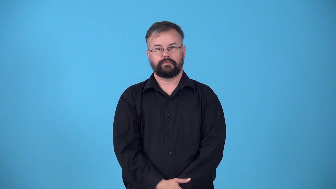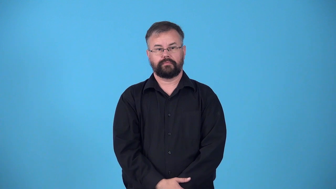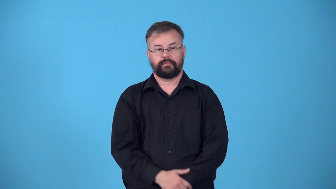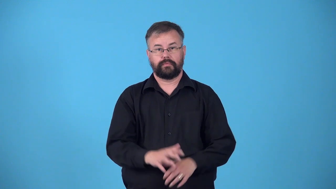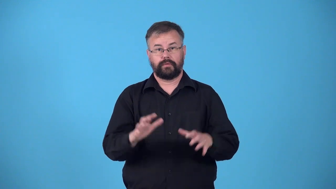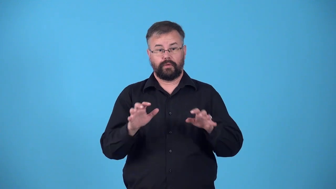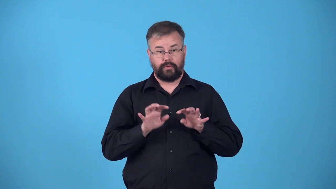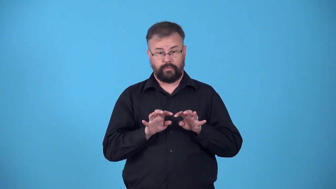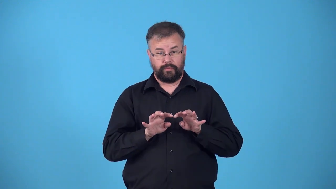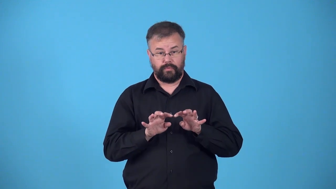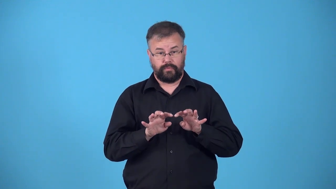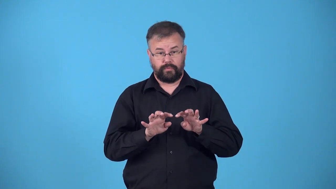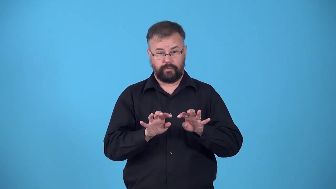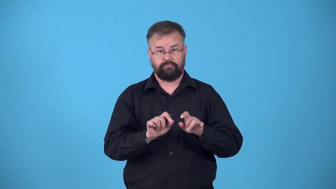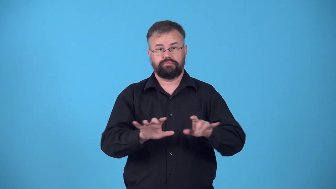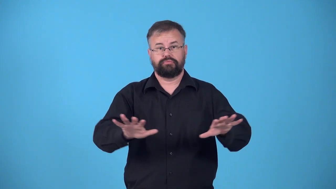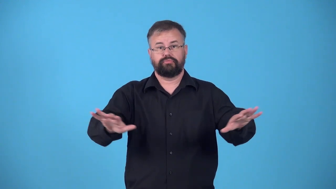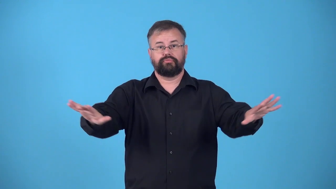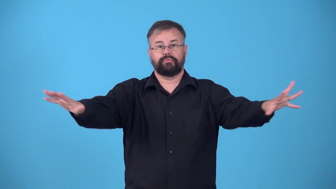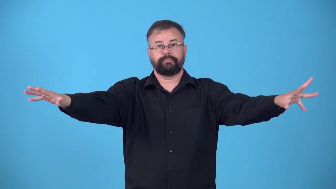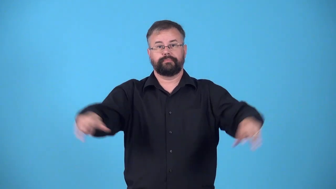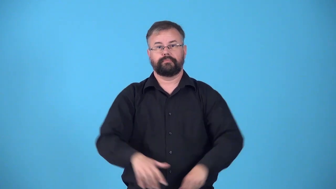peel off,spread out